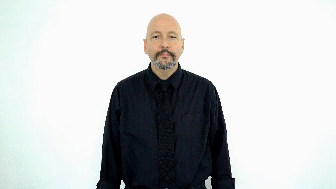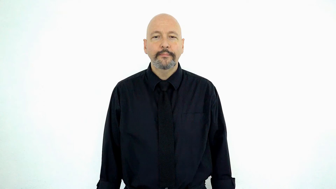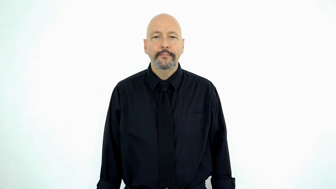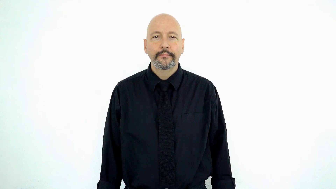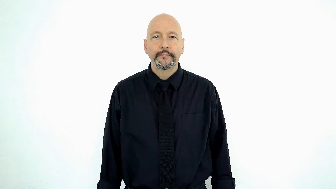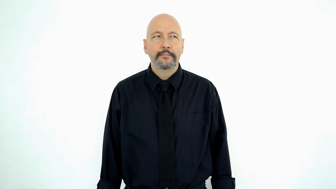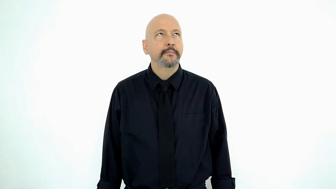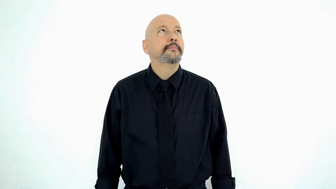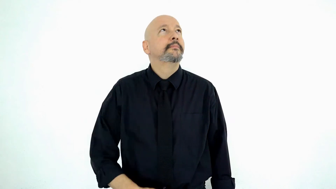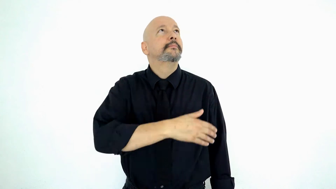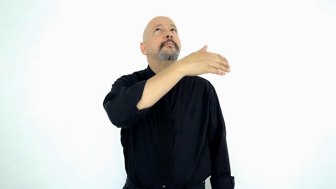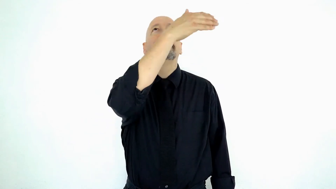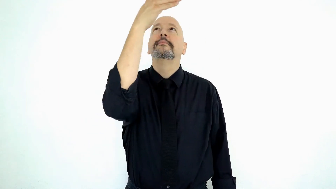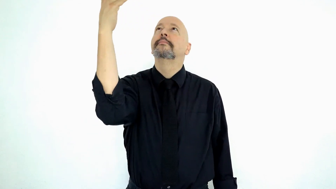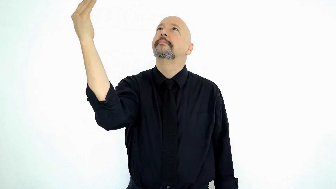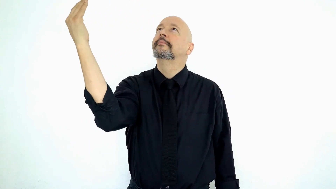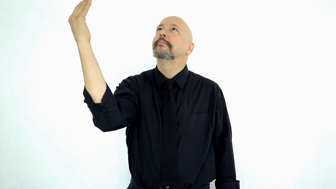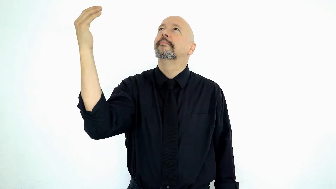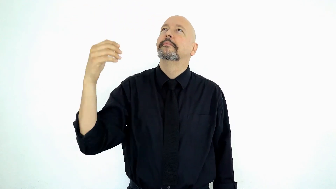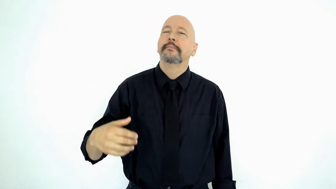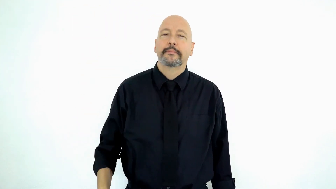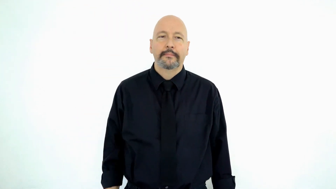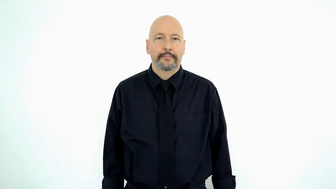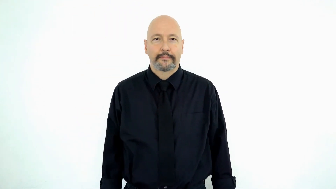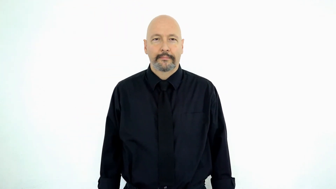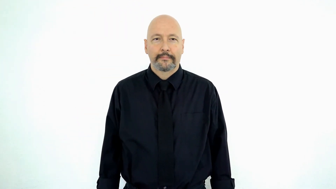atmosphere-[SKY]